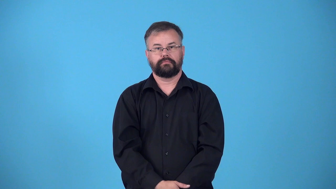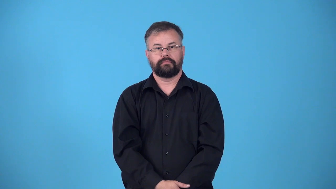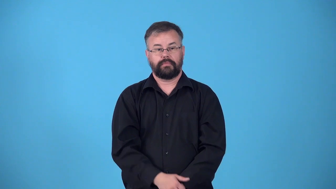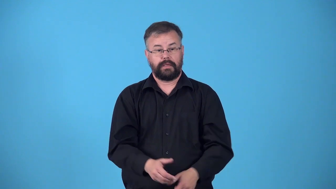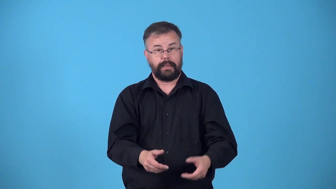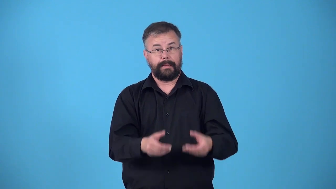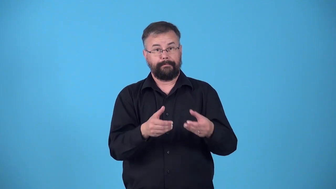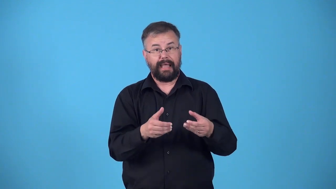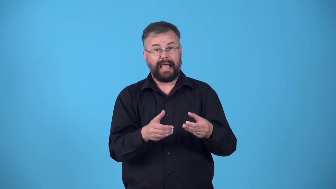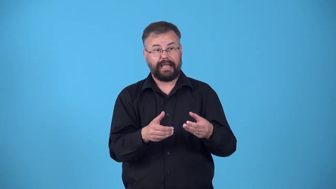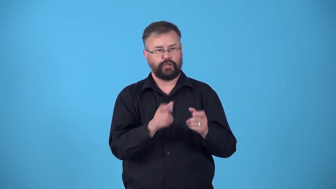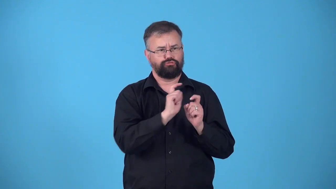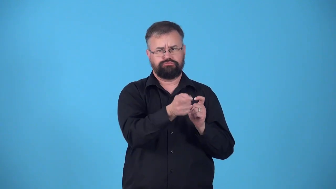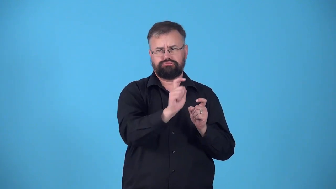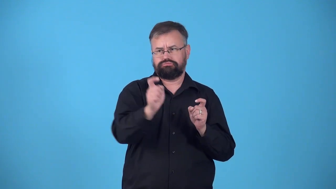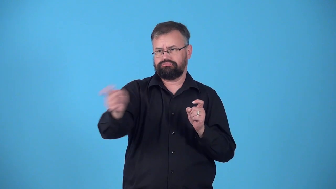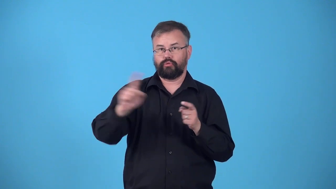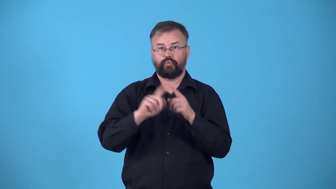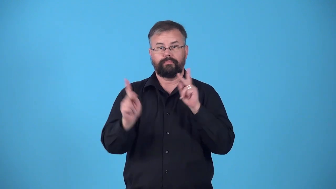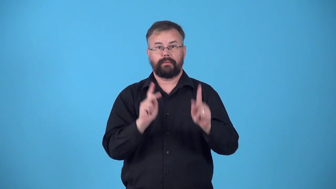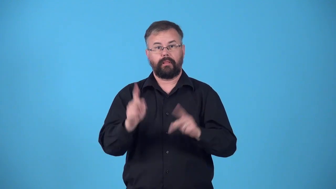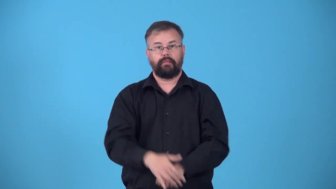package